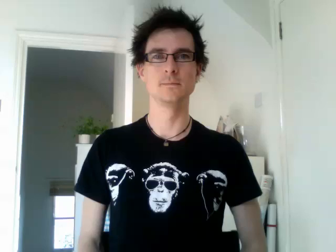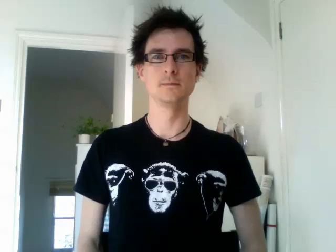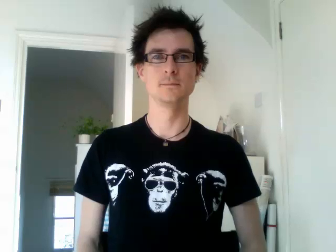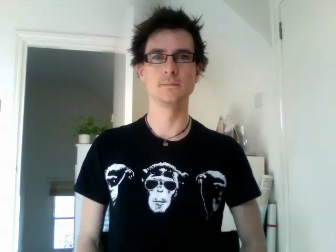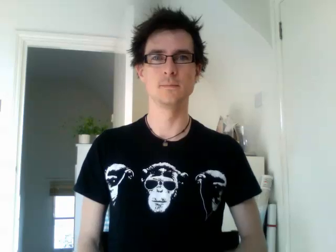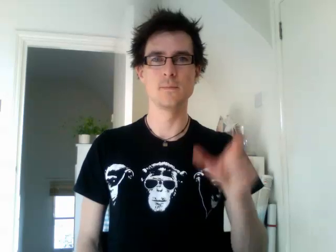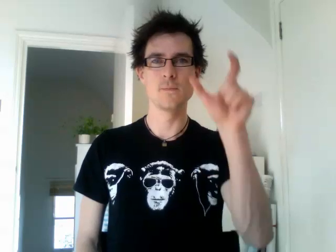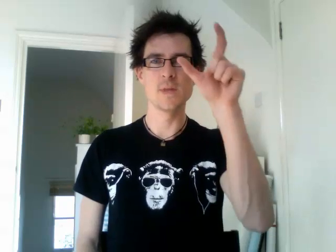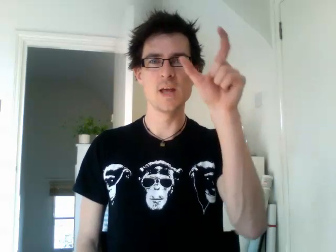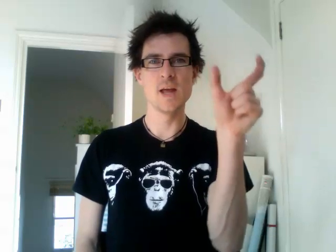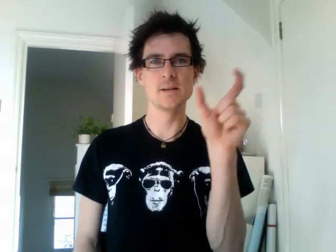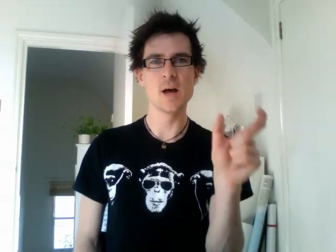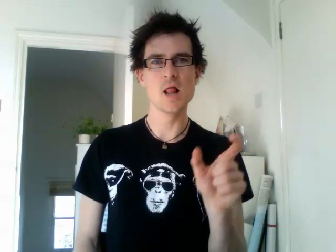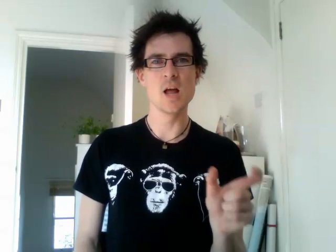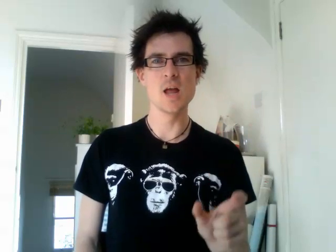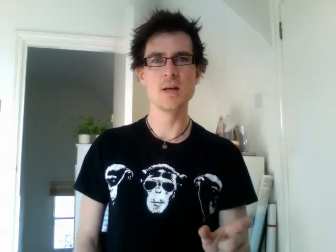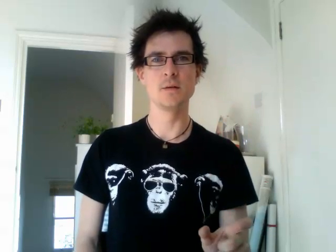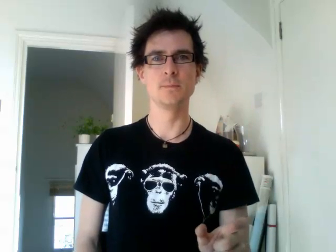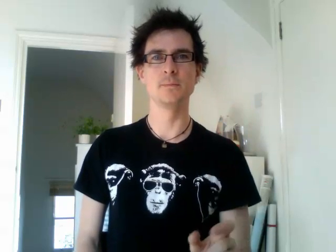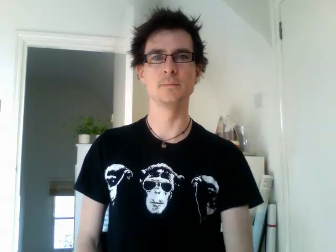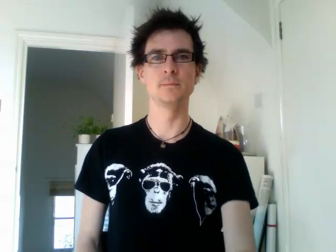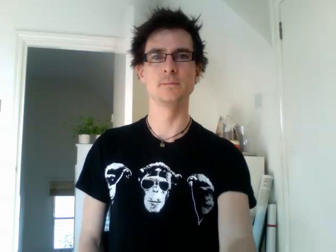italy